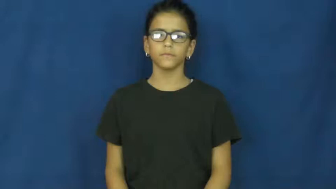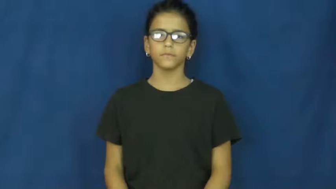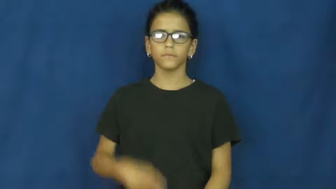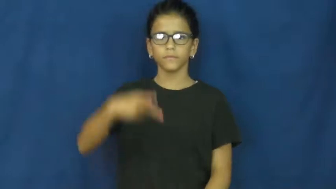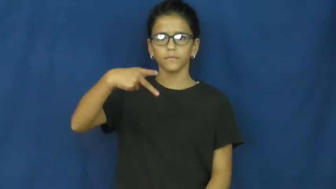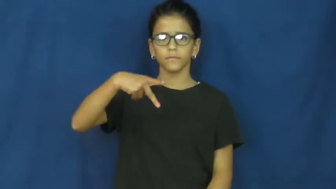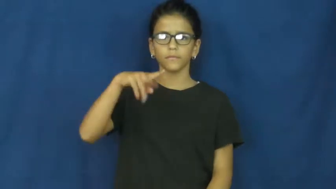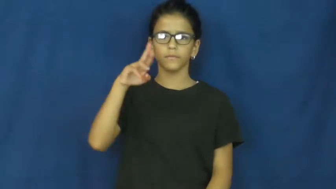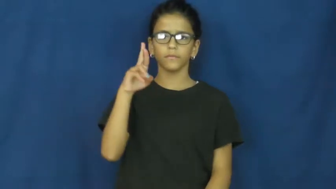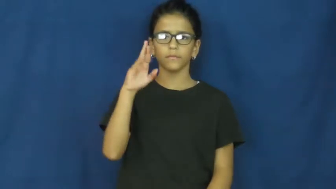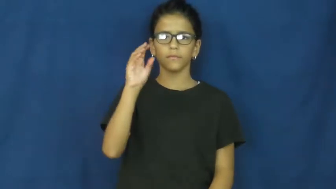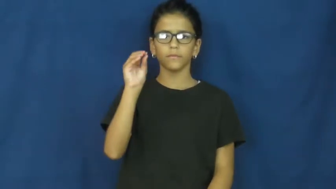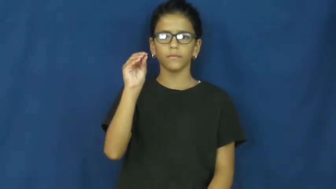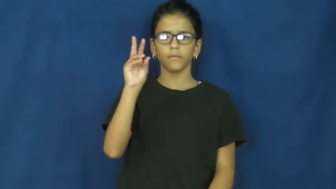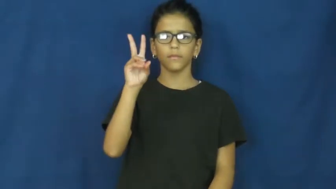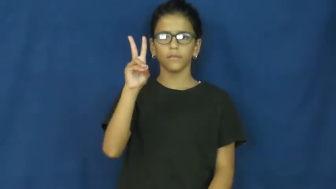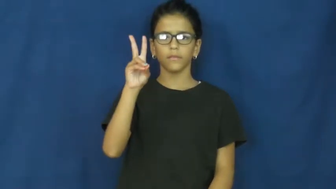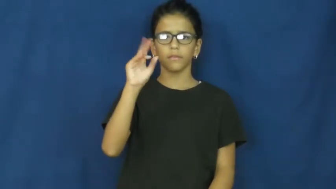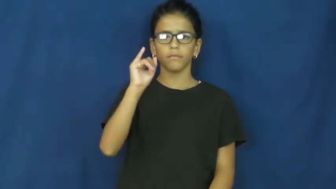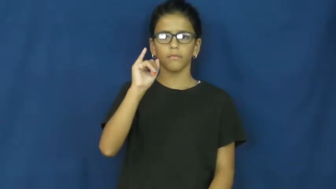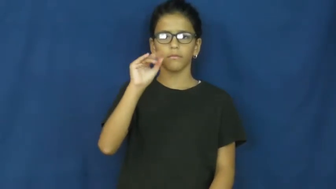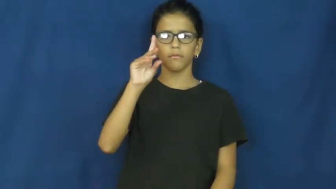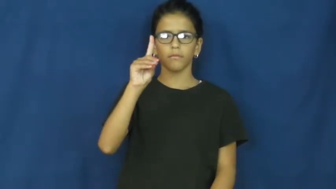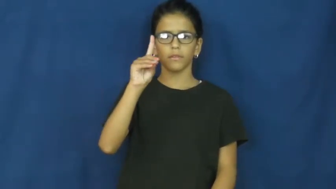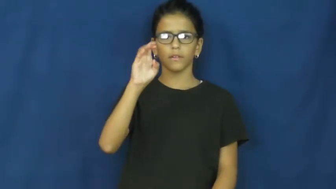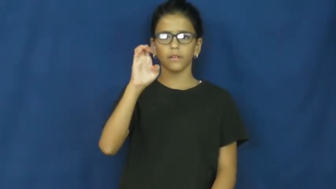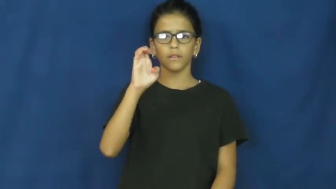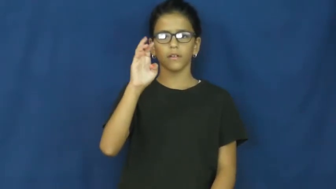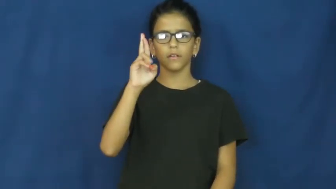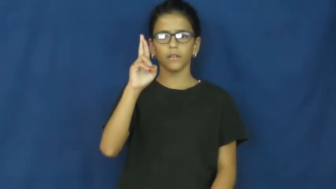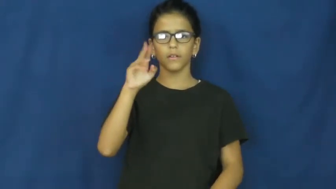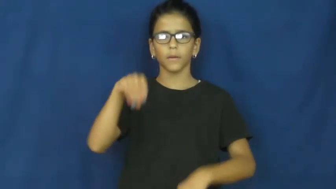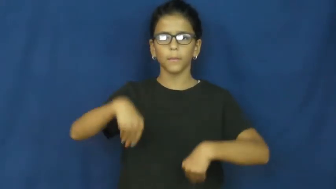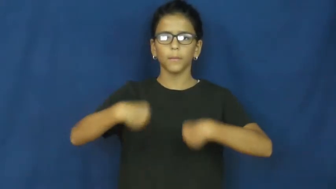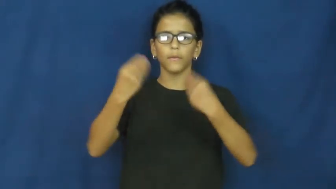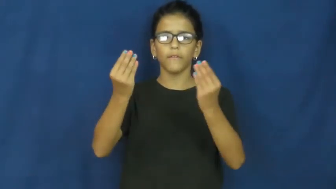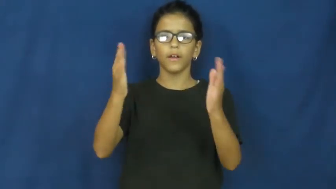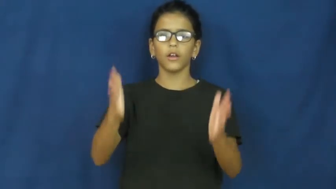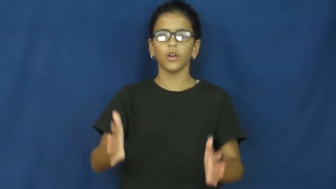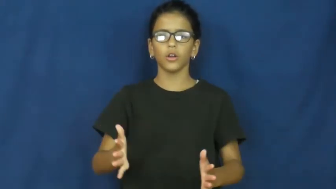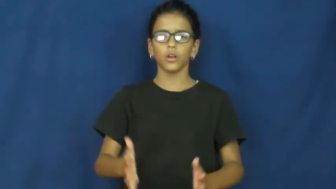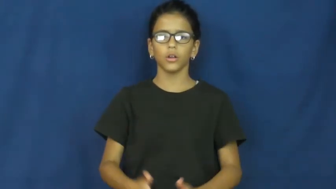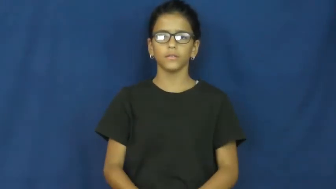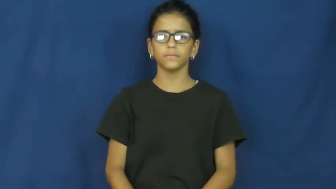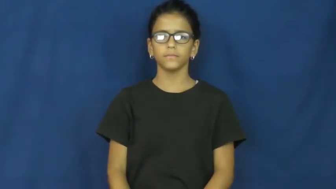provider